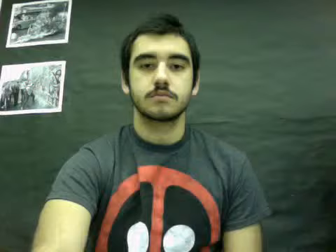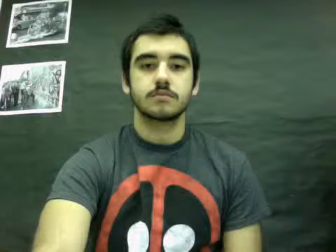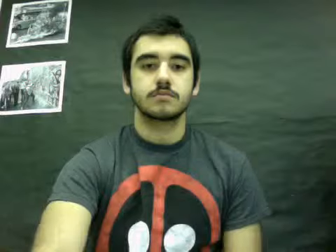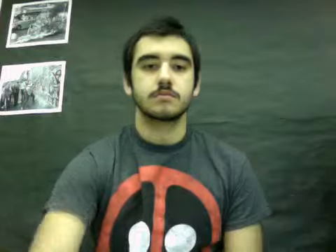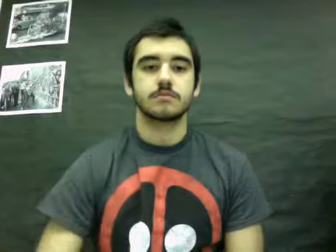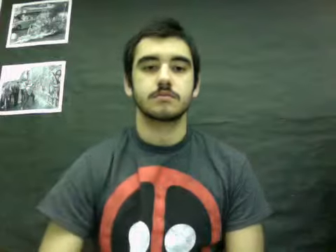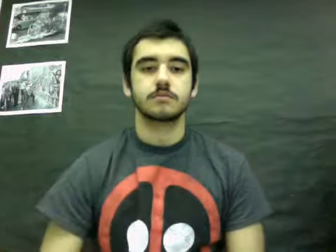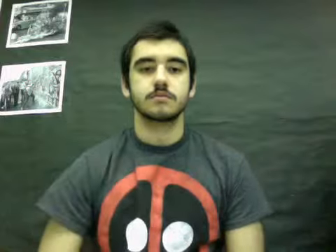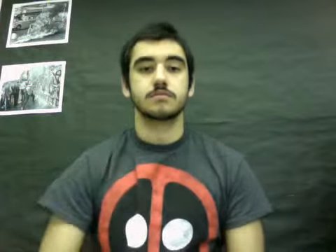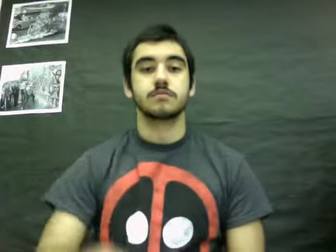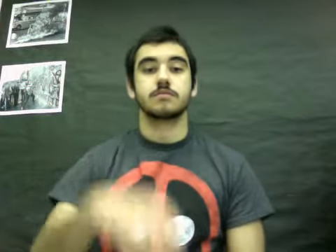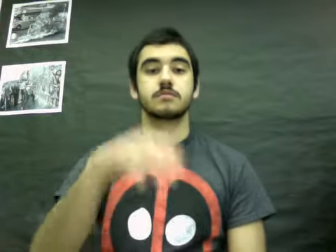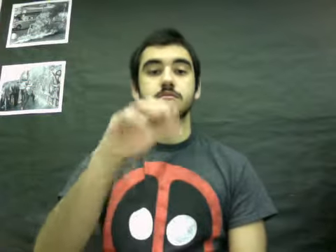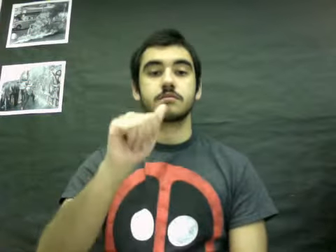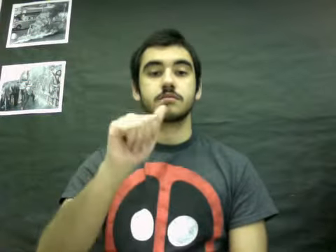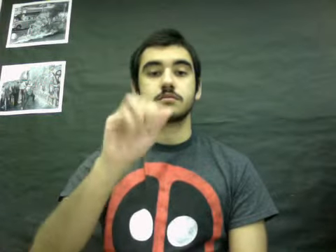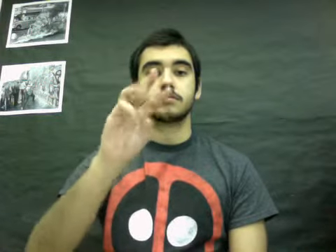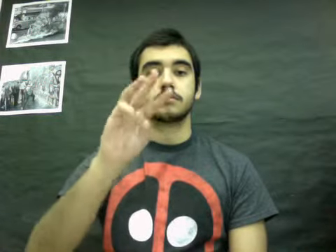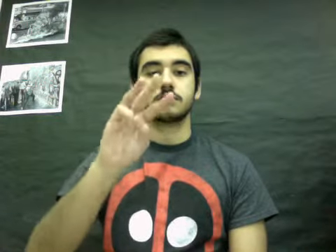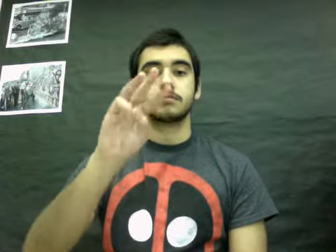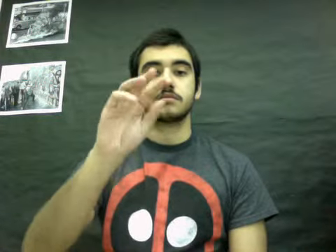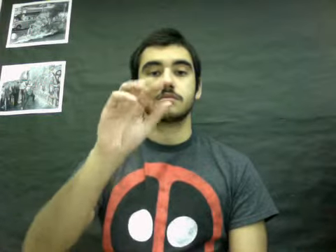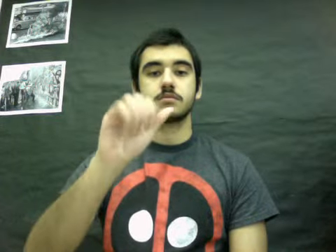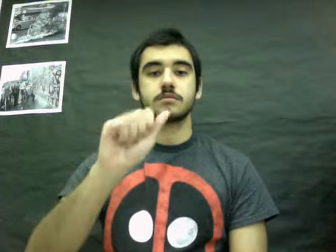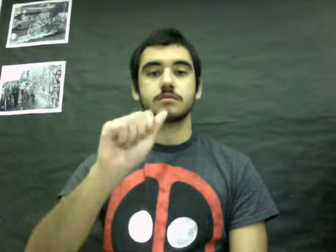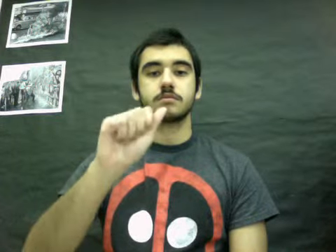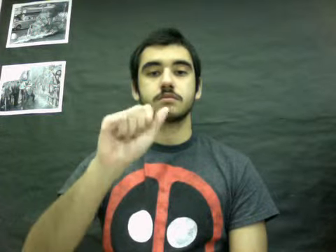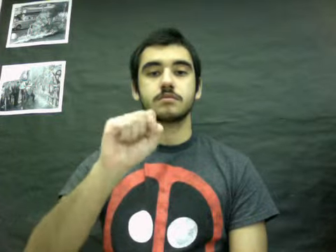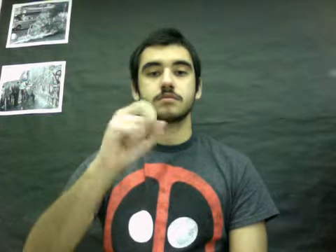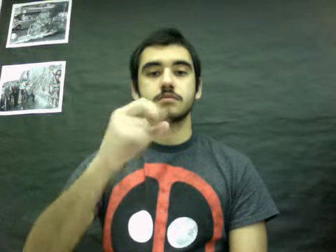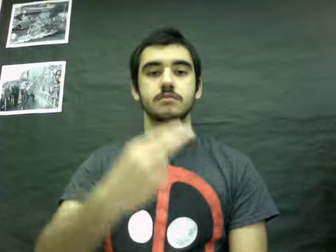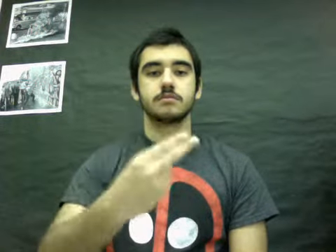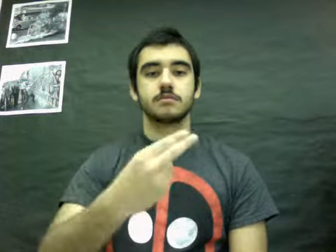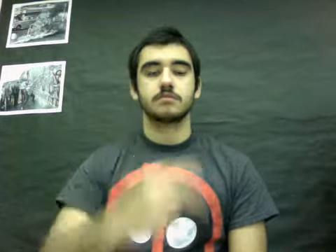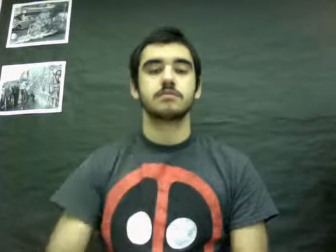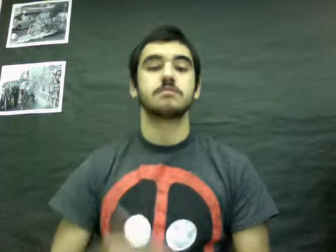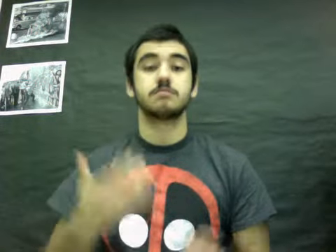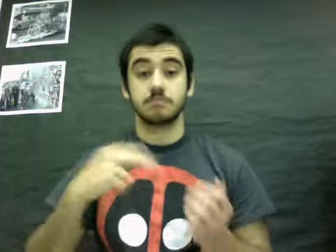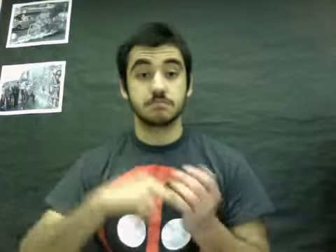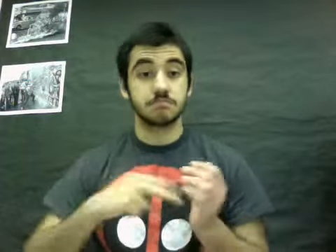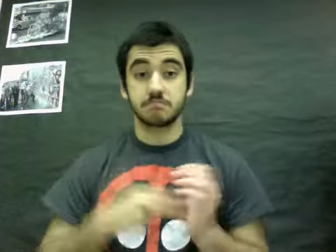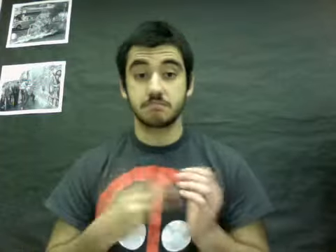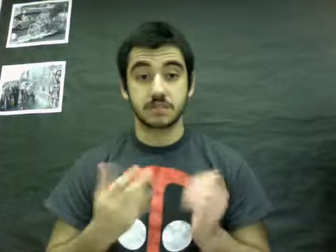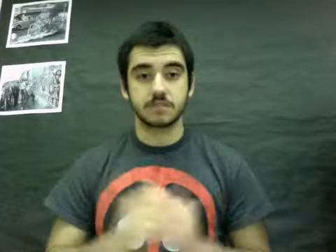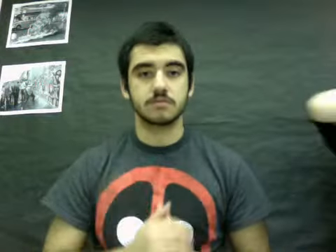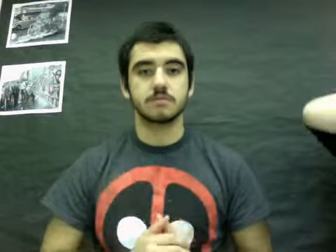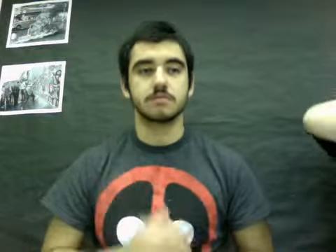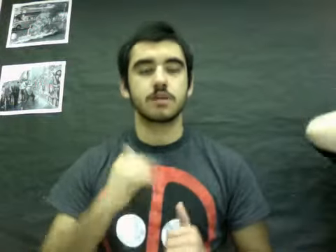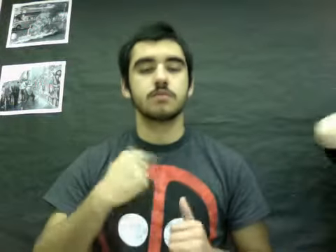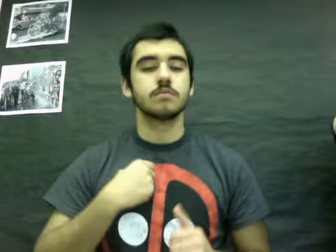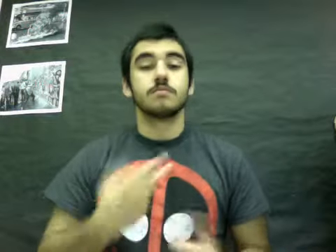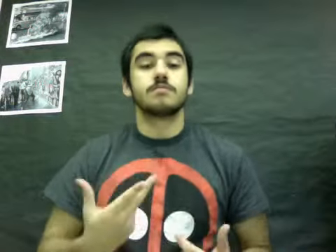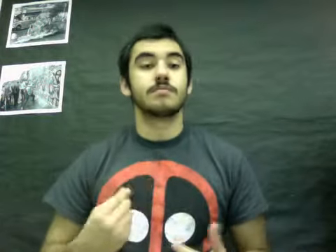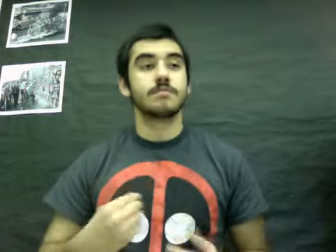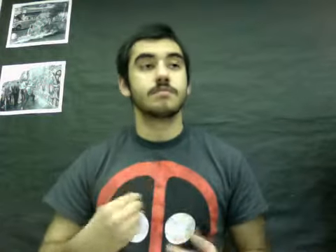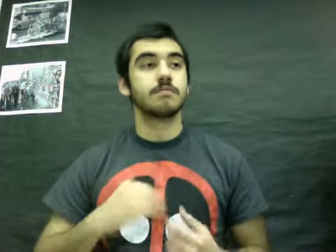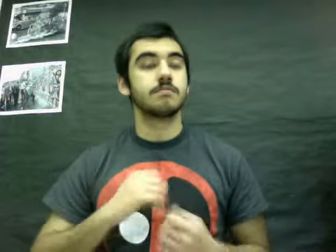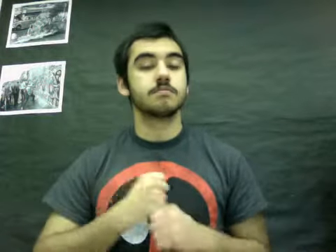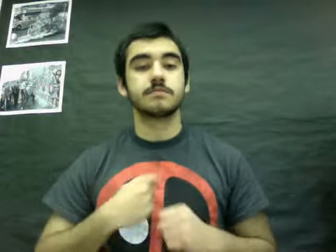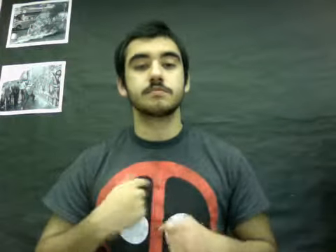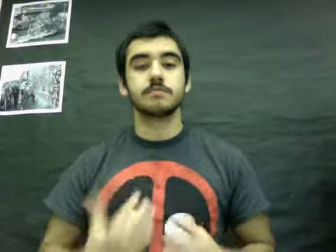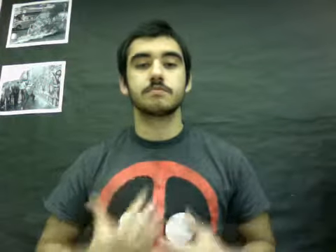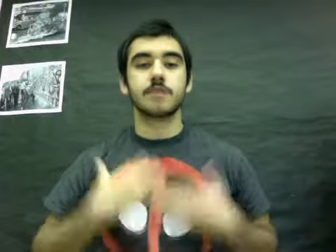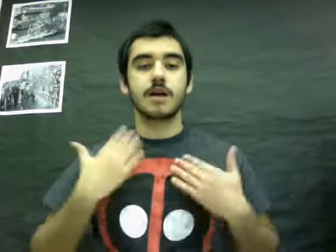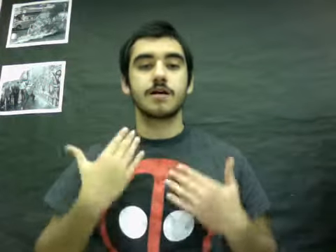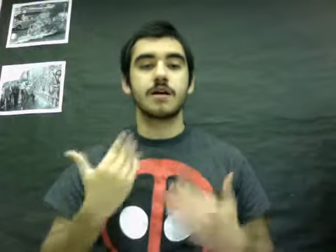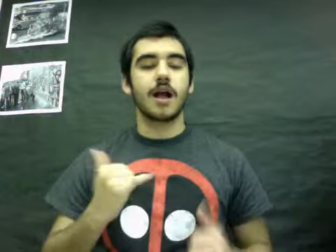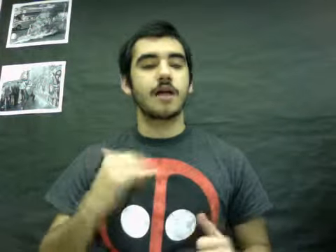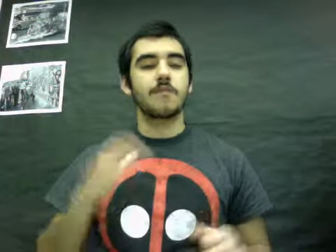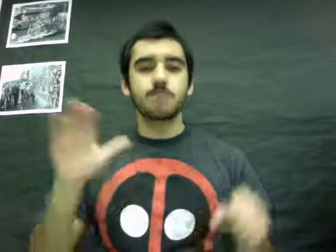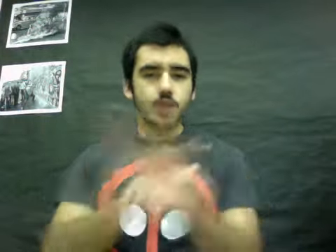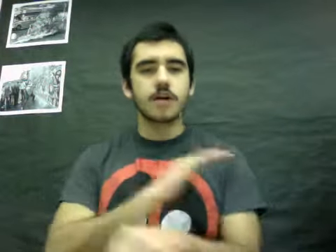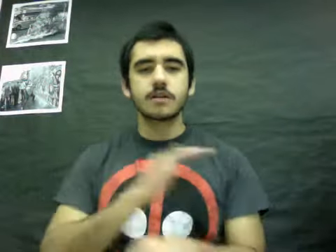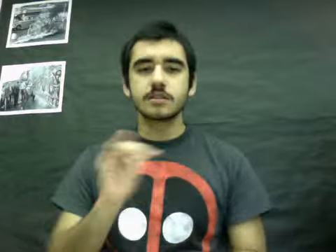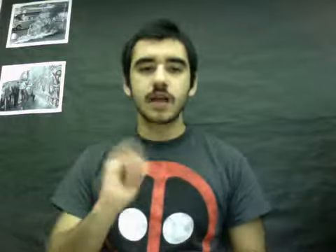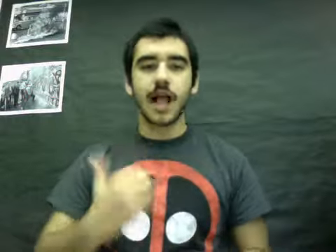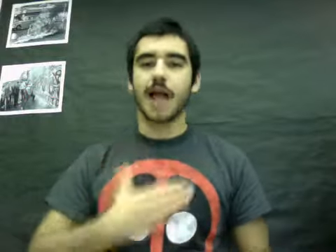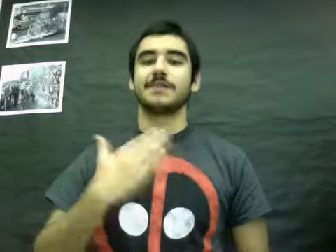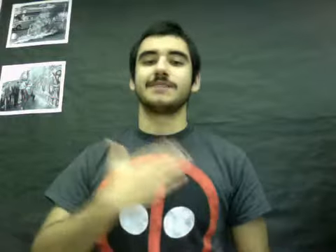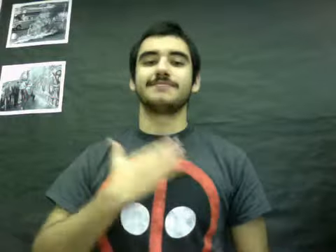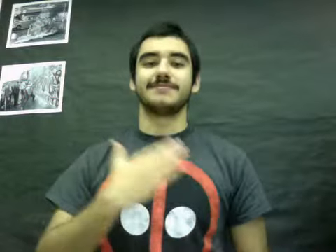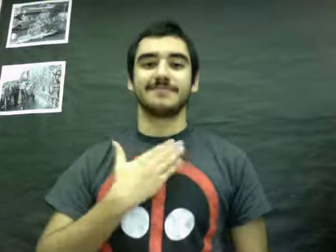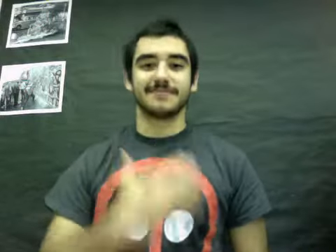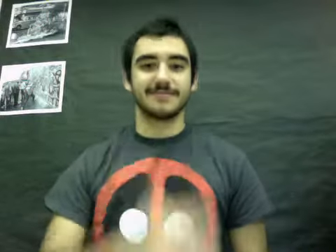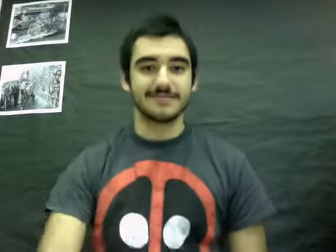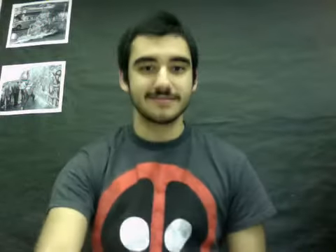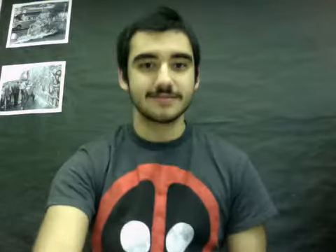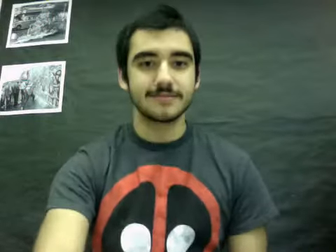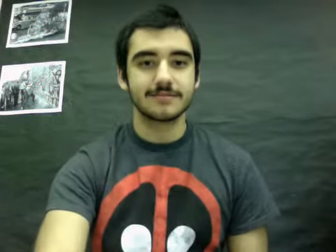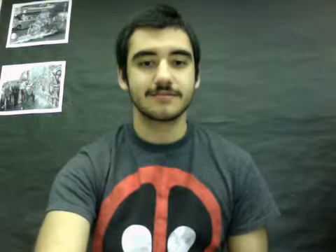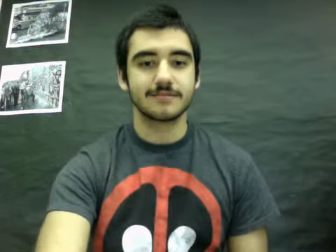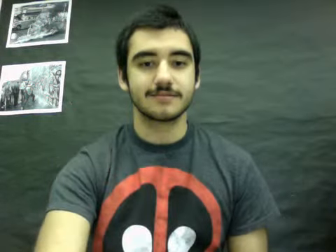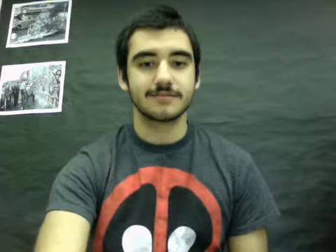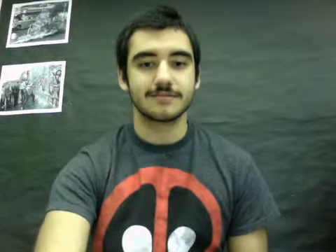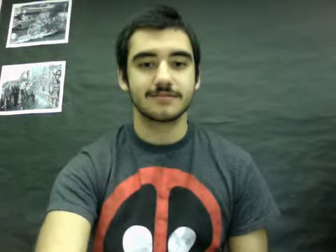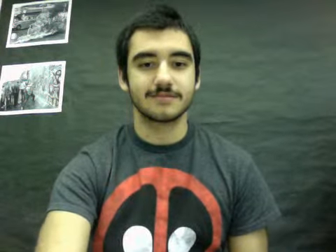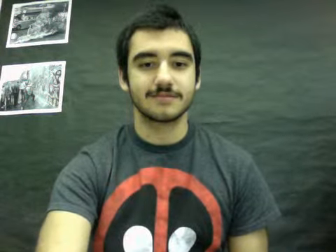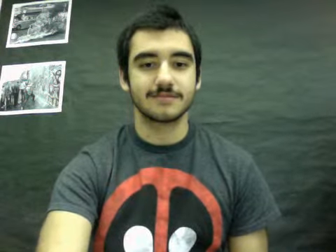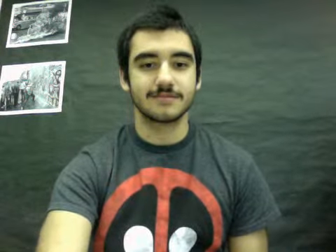Awash